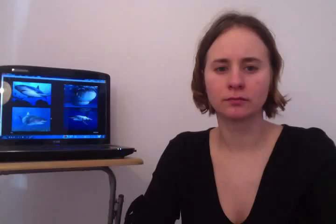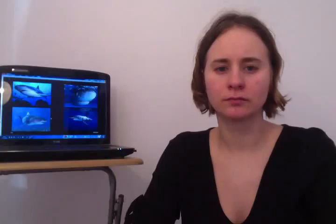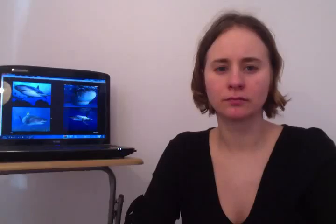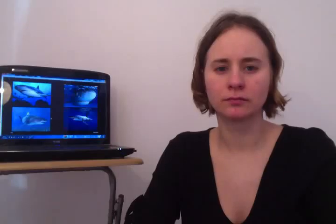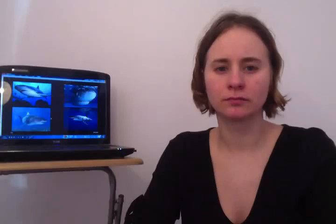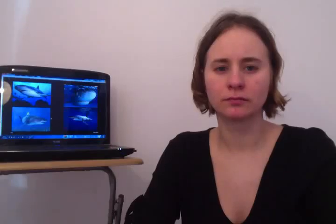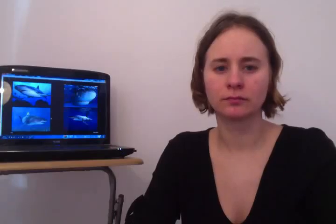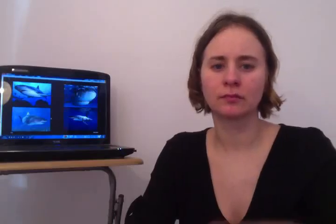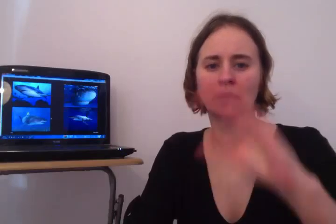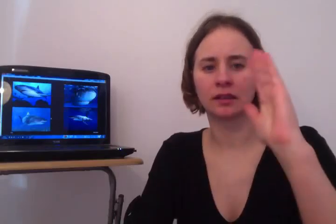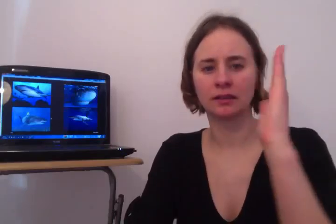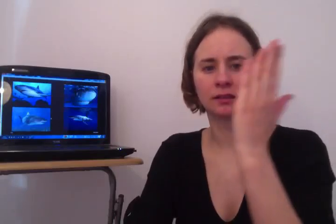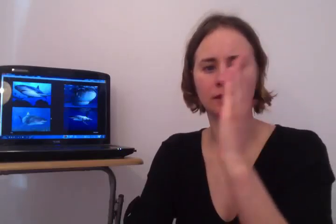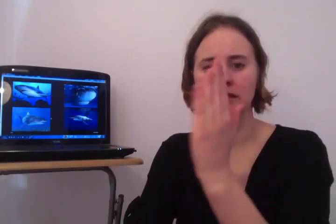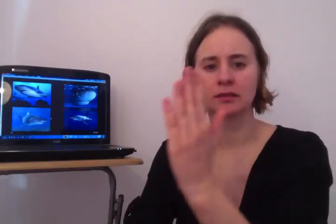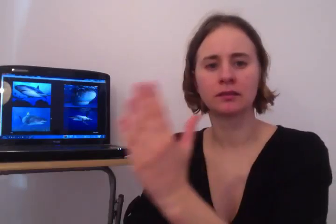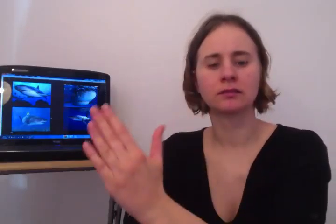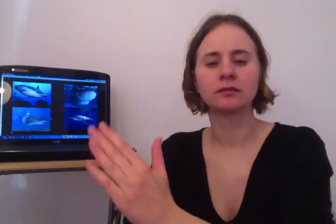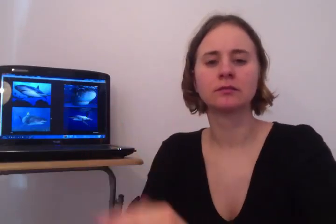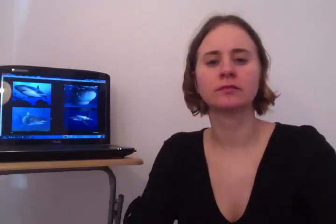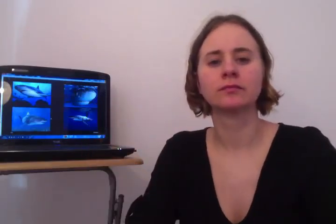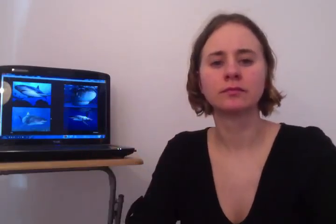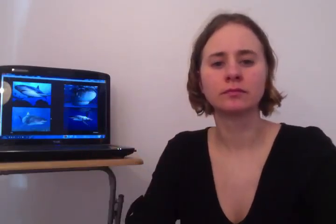shark